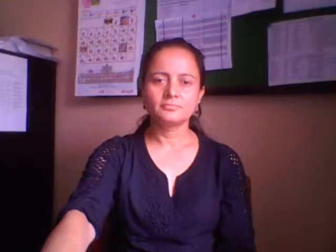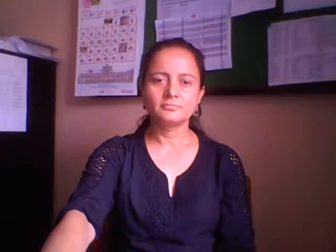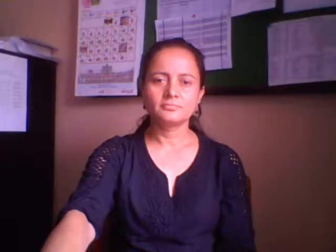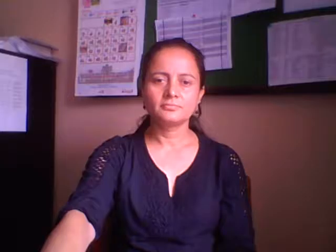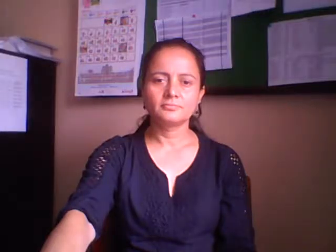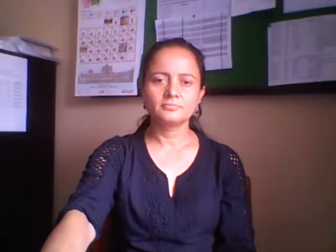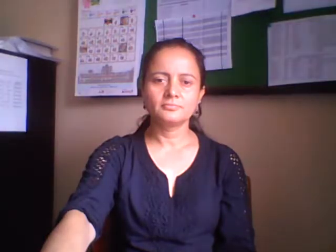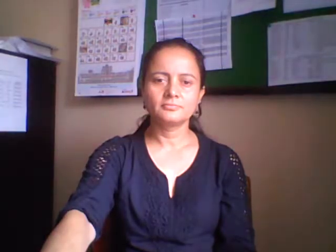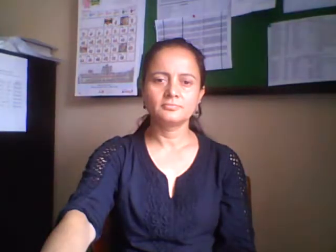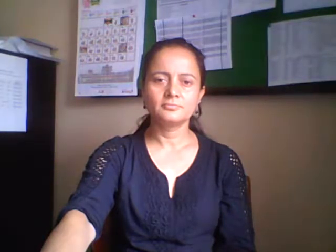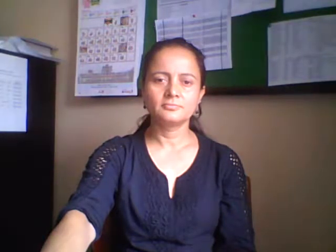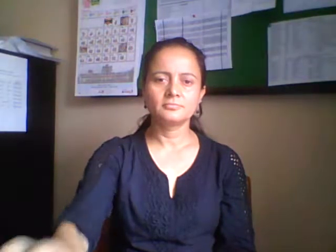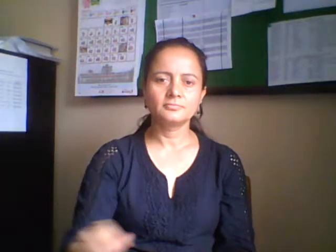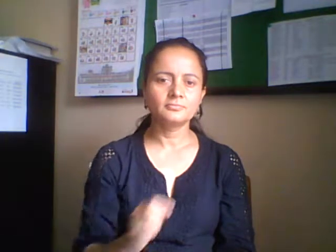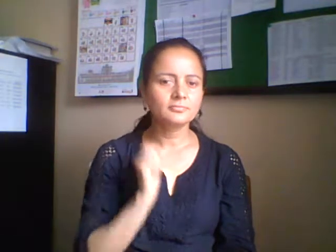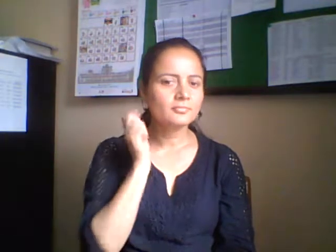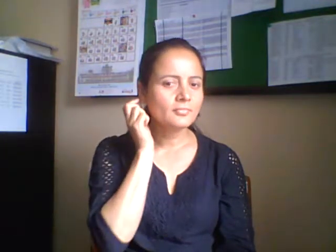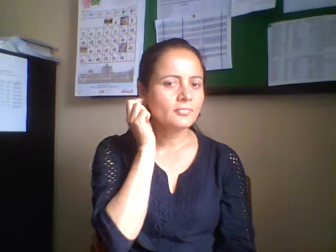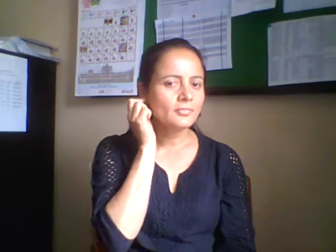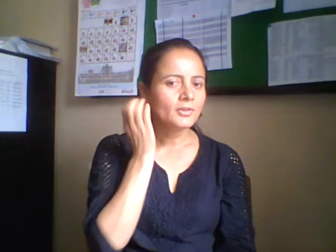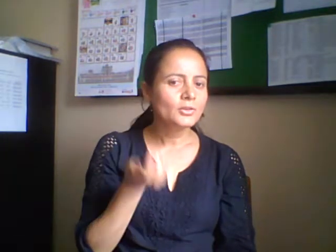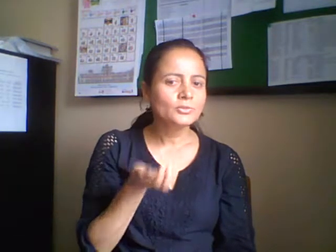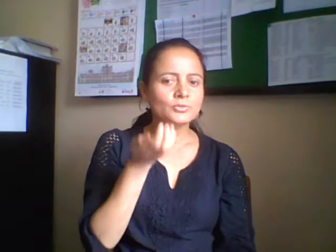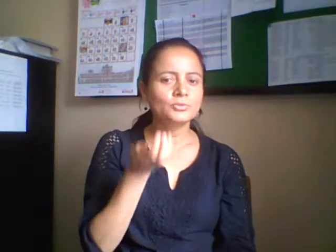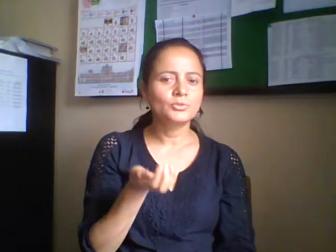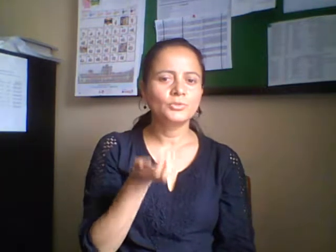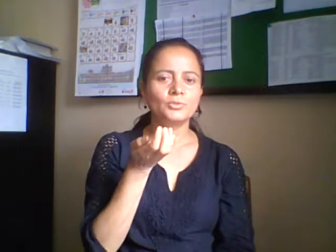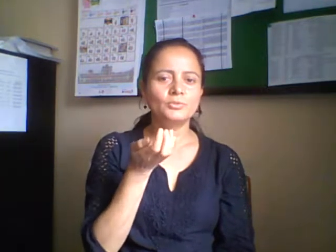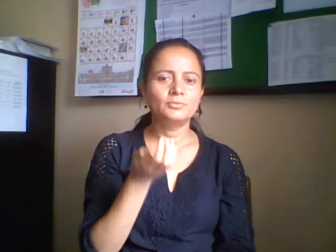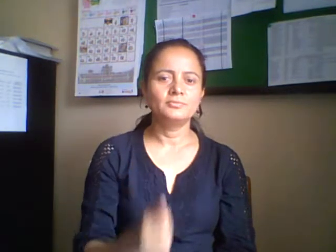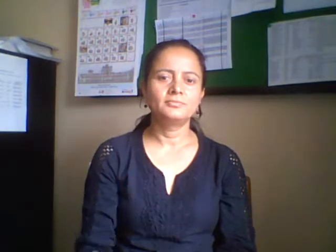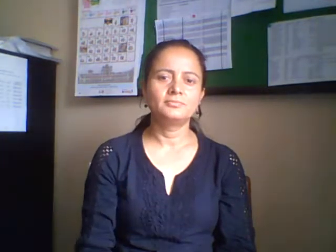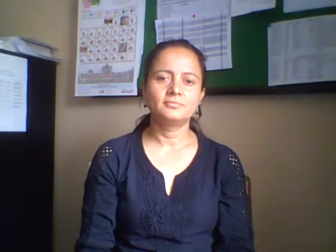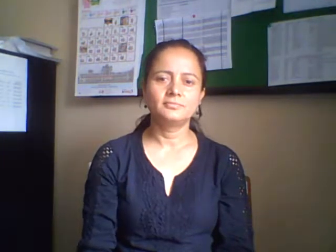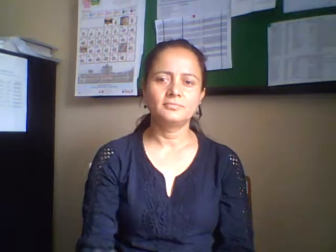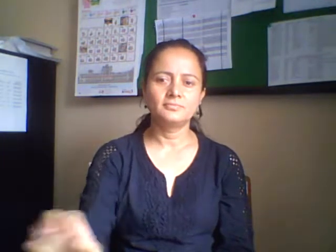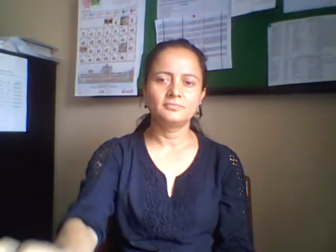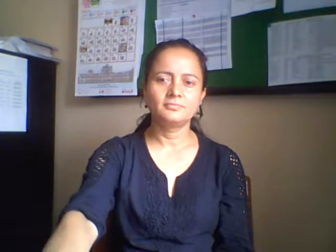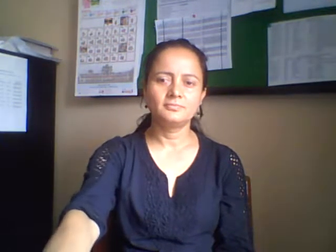gold